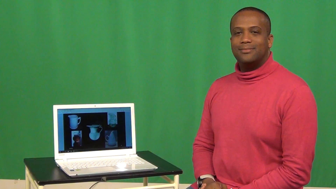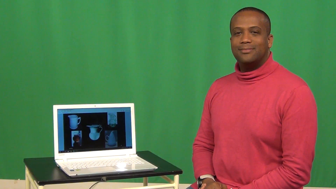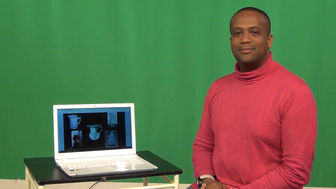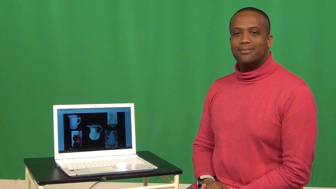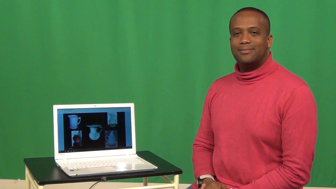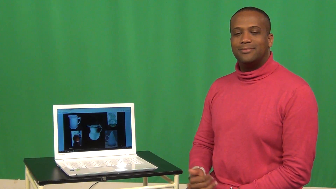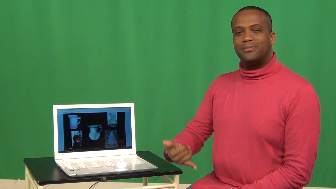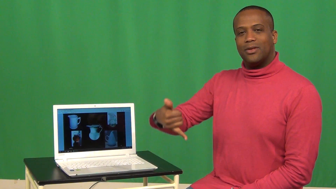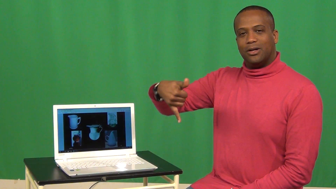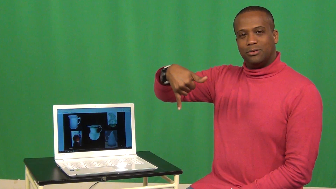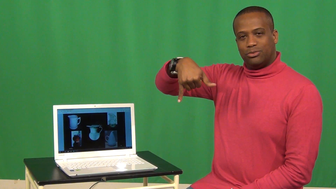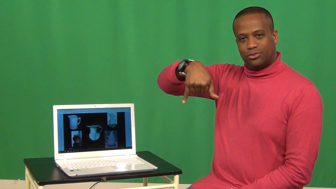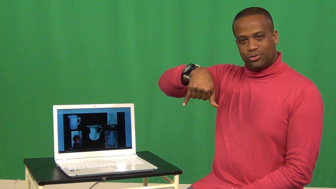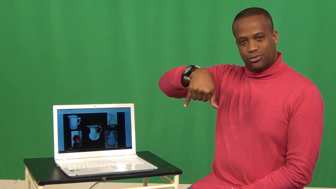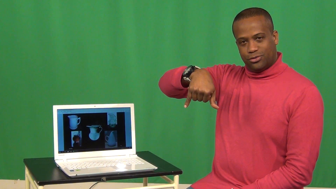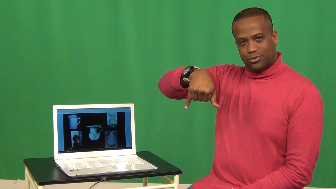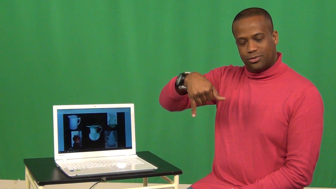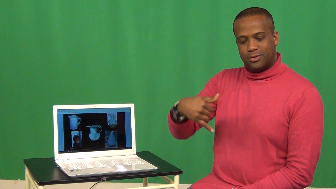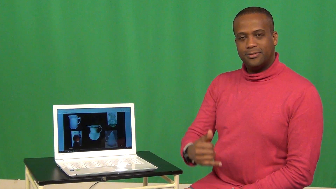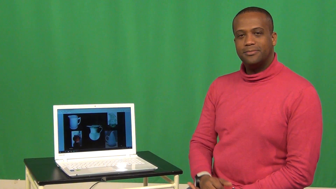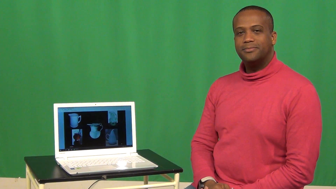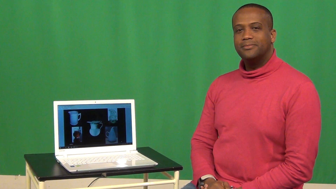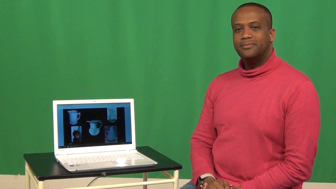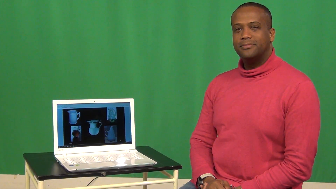pitcher